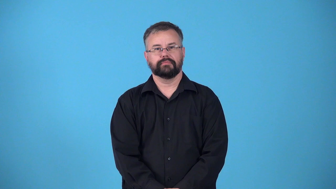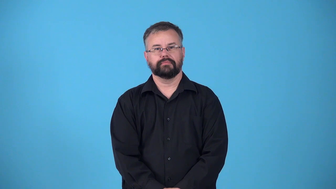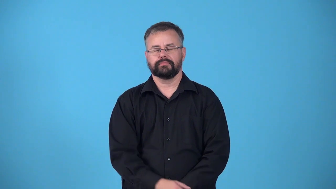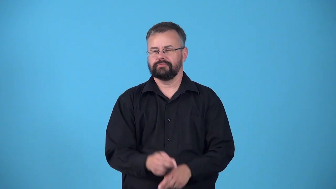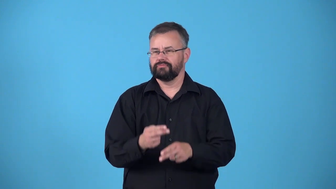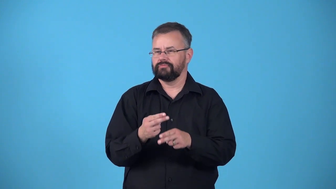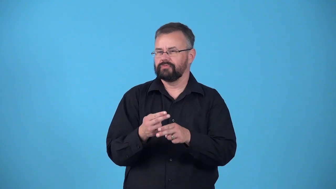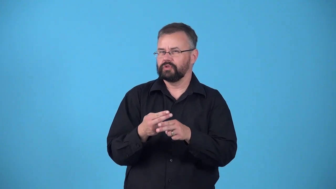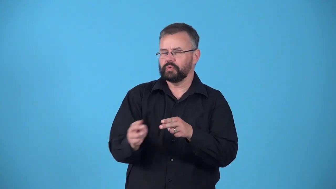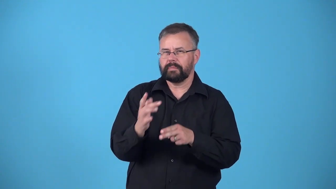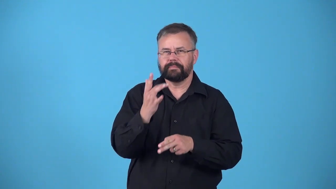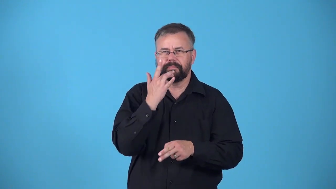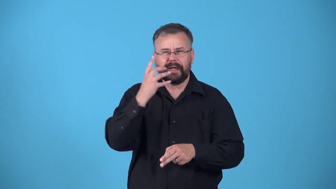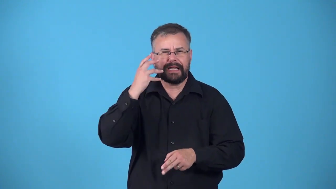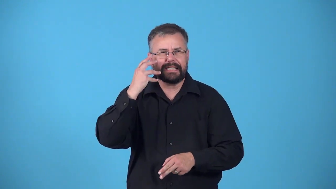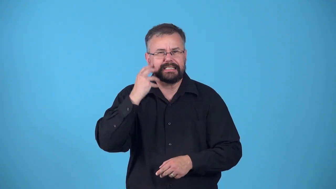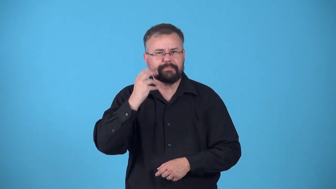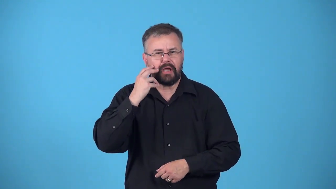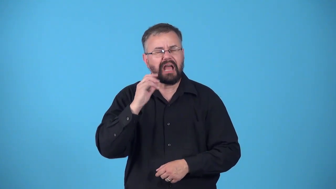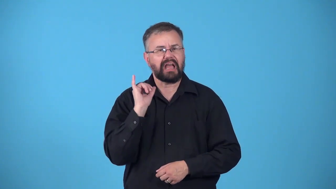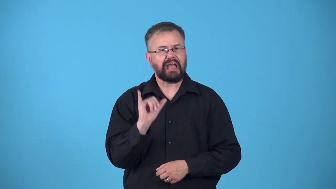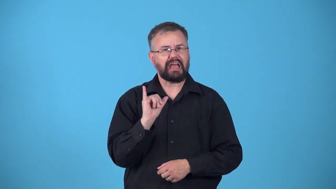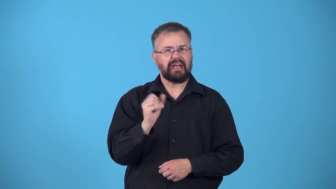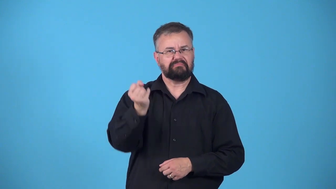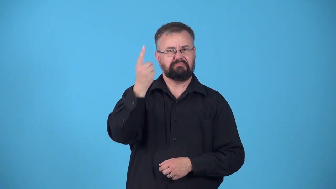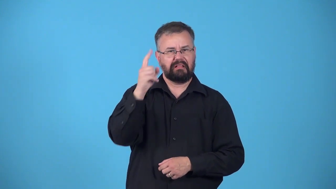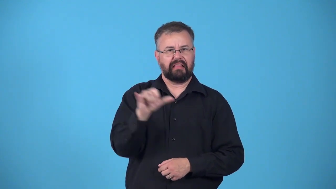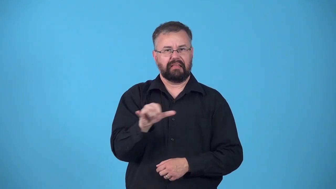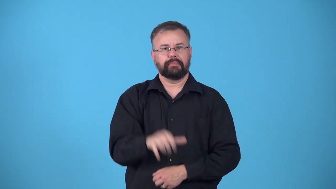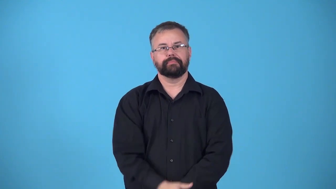glimpse